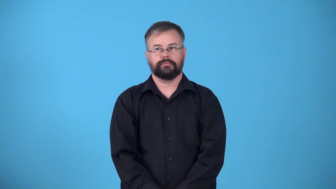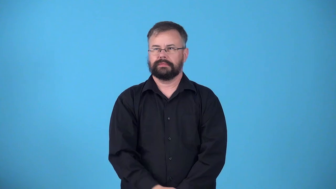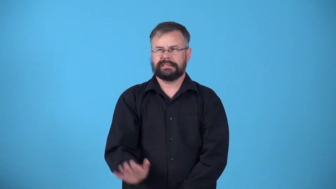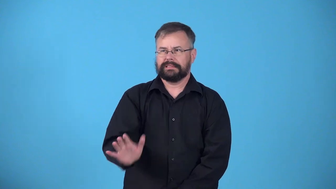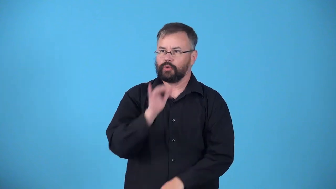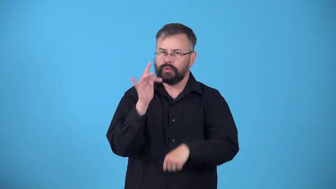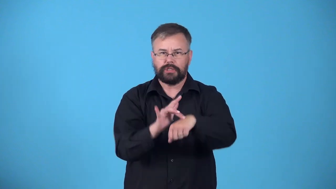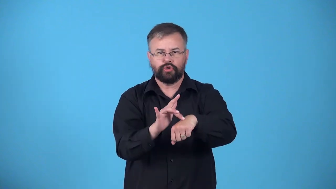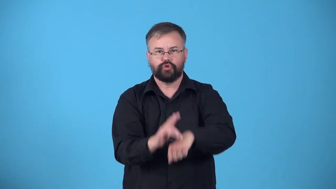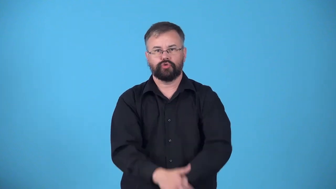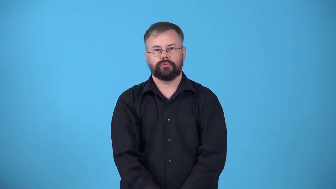hands off